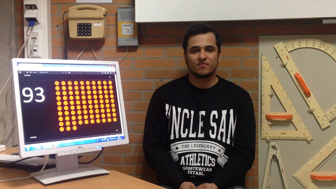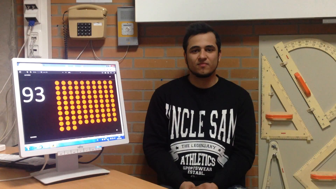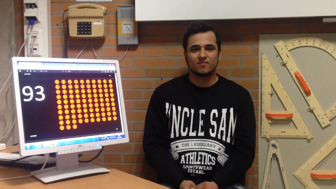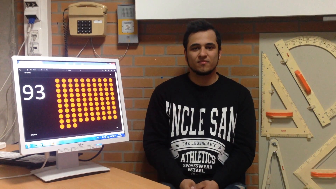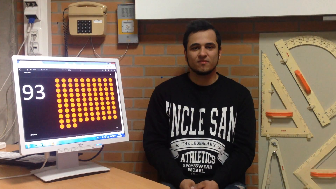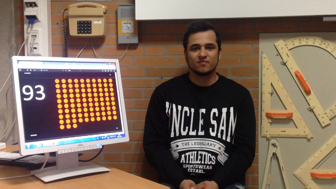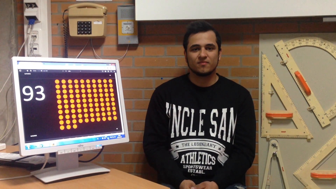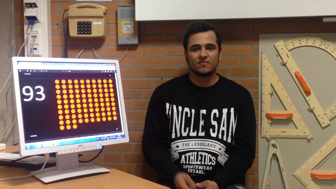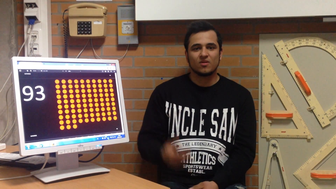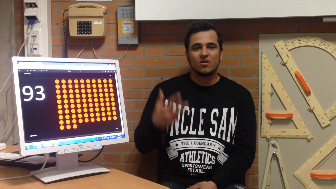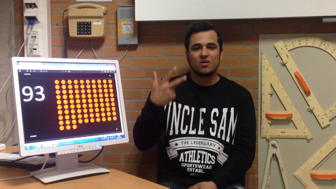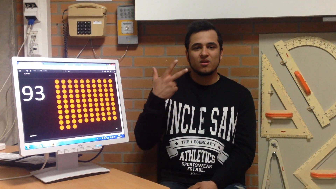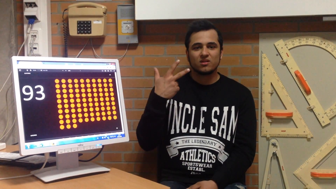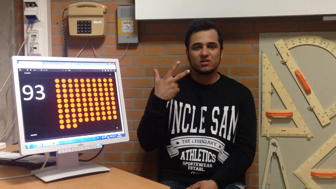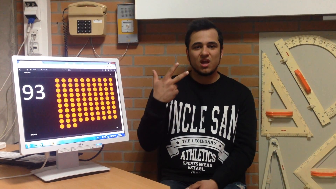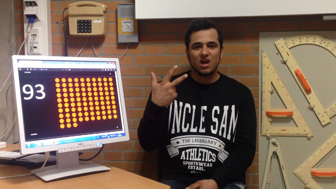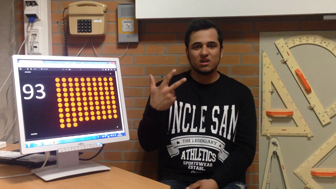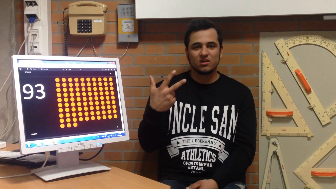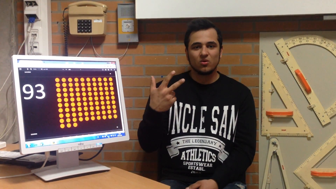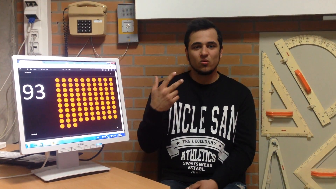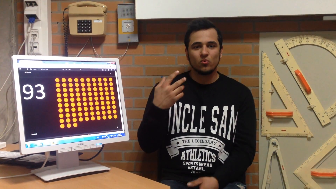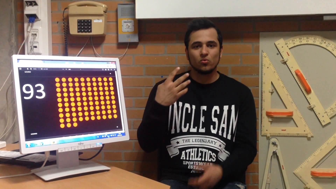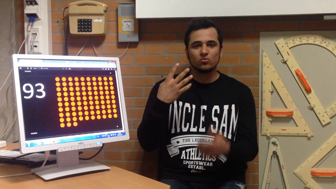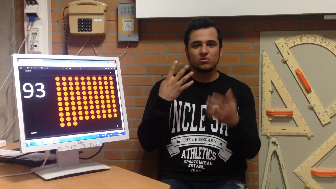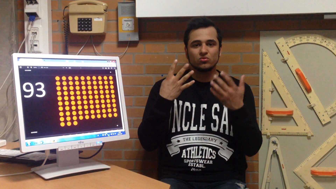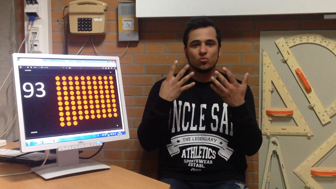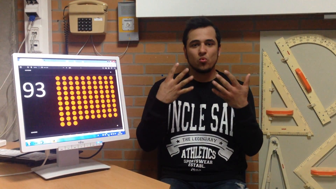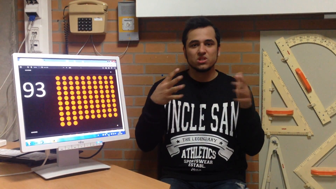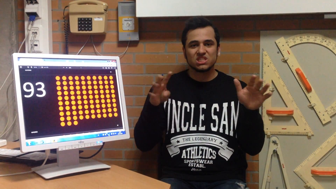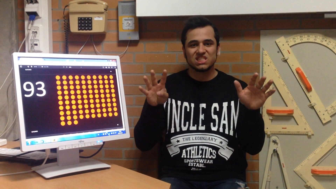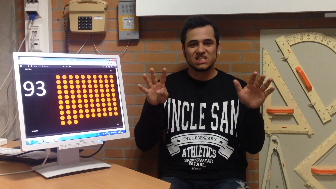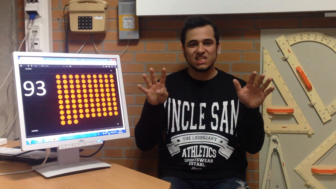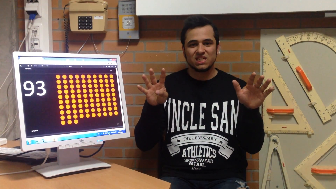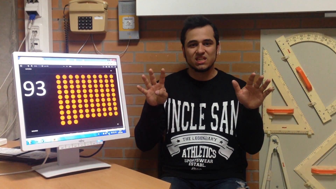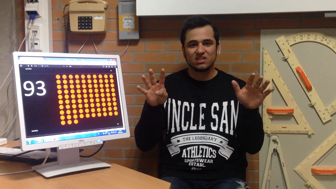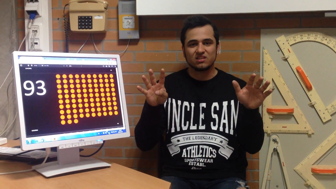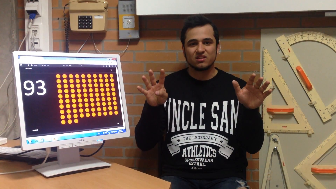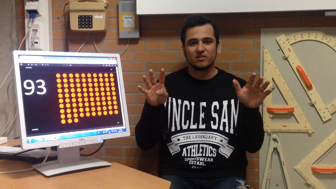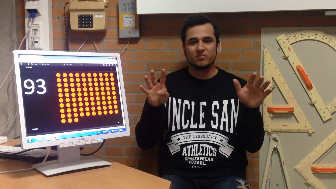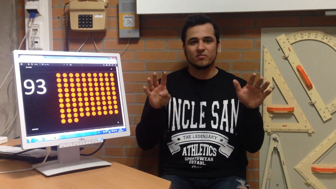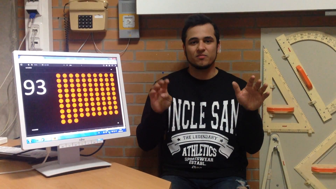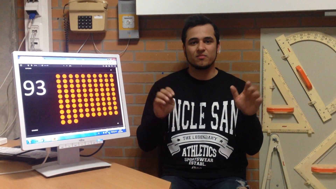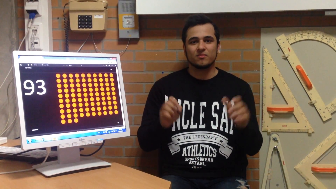number93